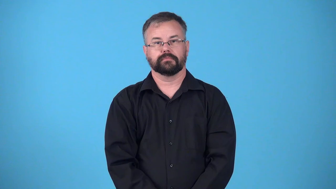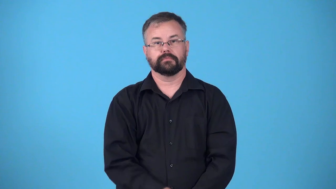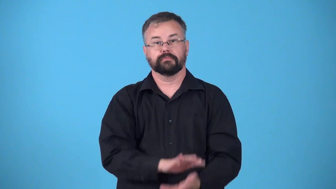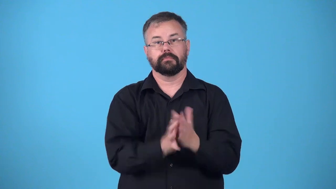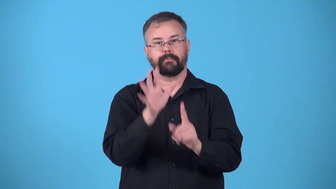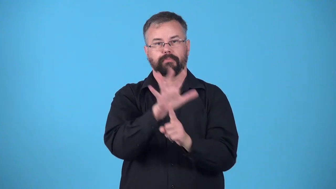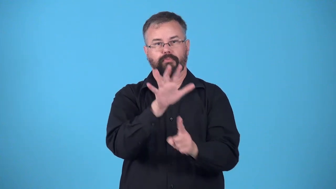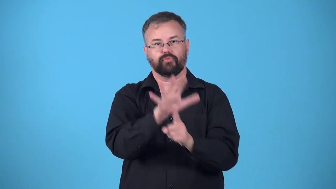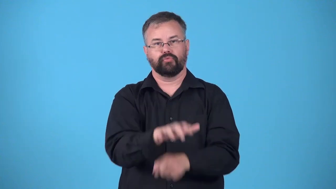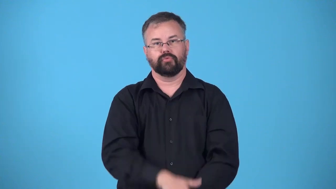catch on